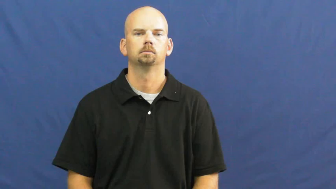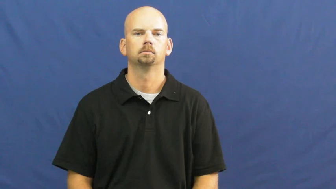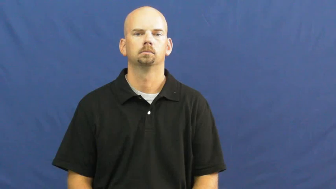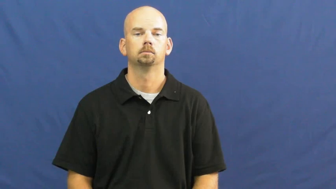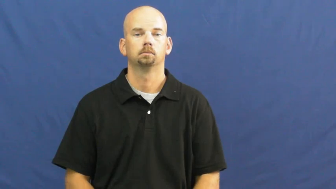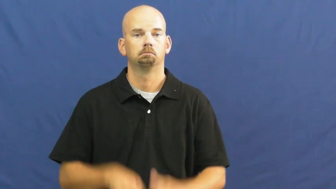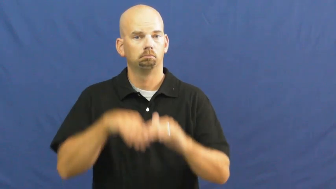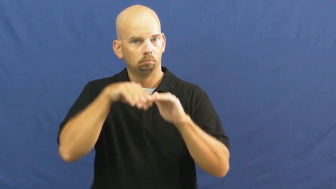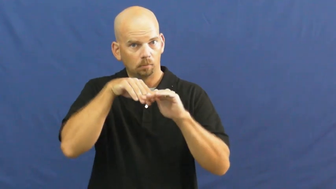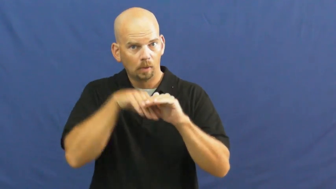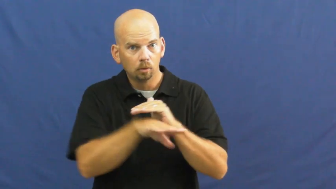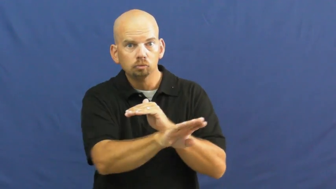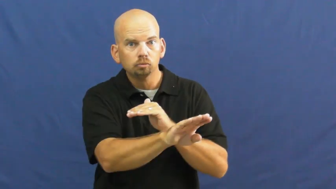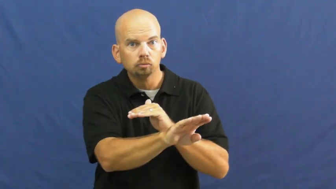get in,get into,infiltrate,ingress